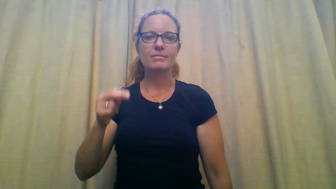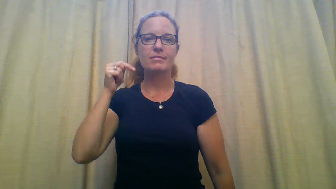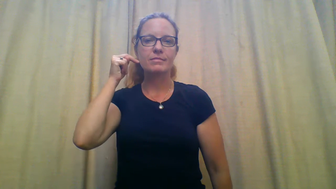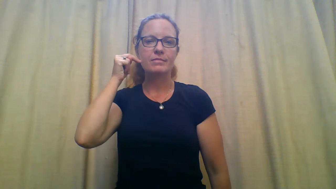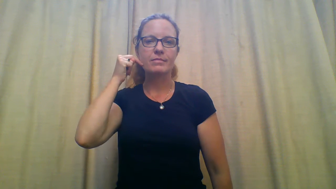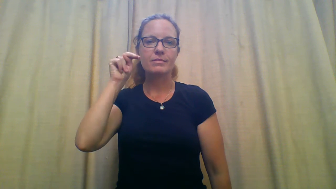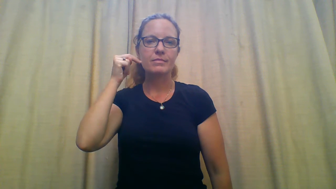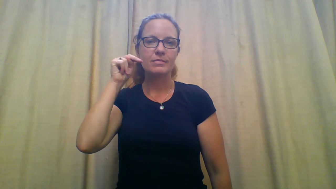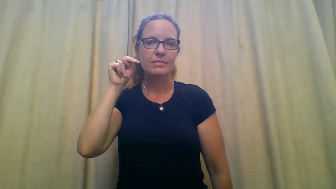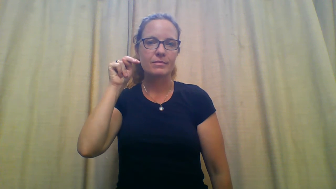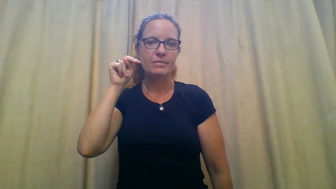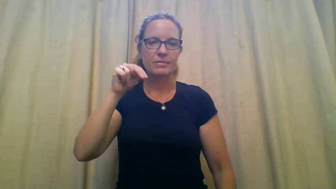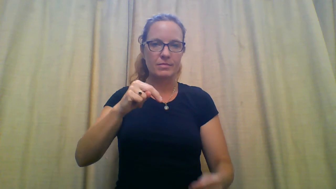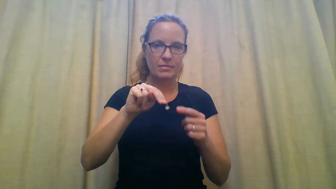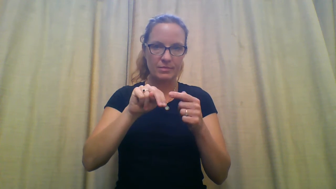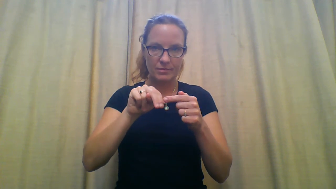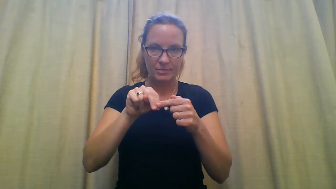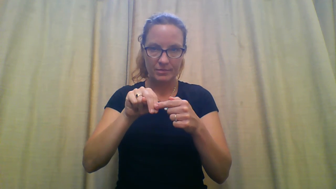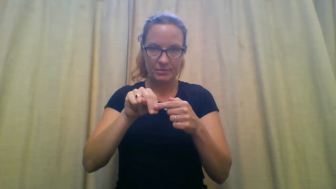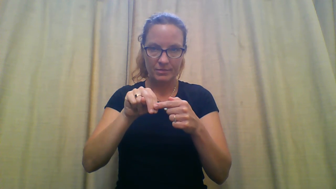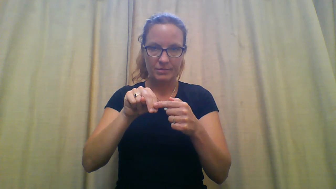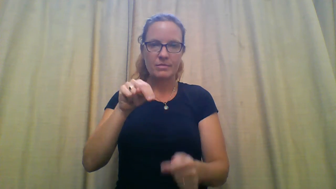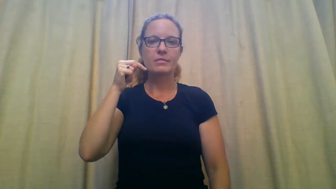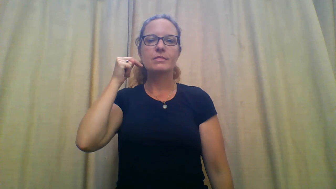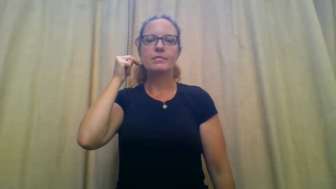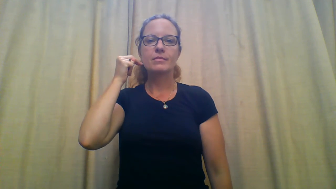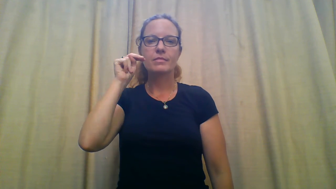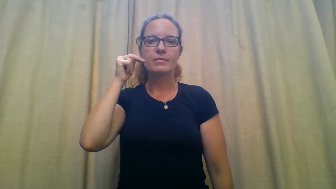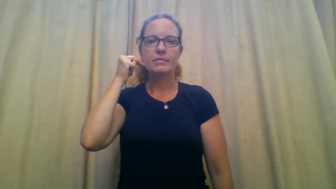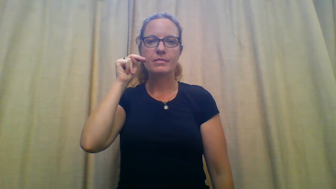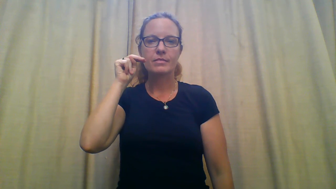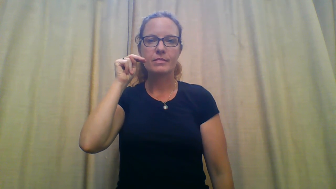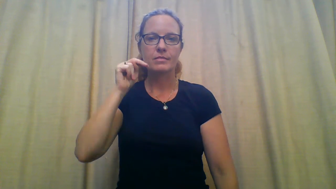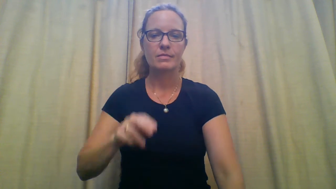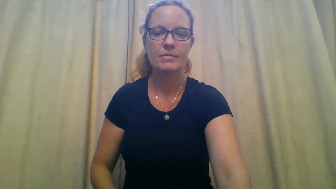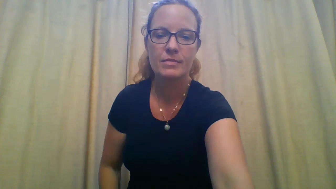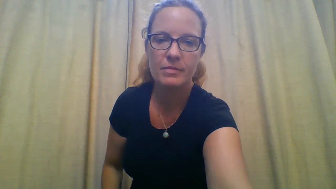Niece